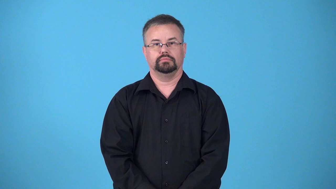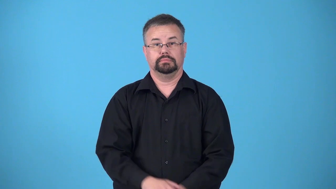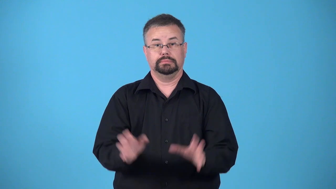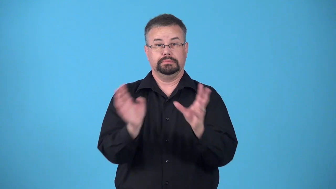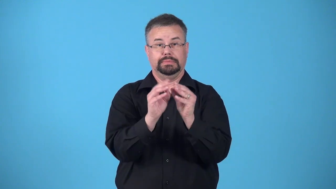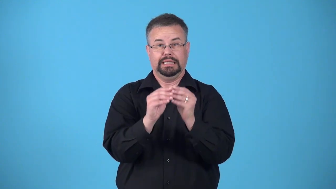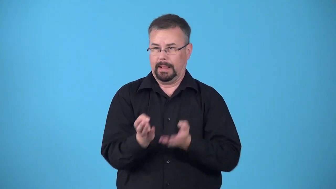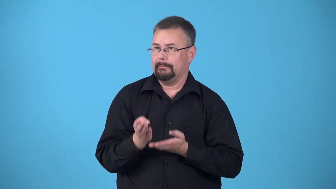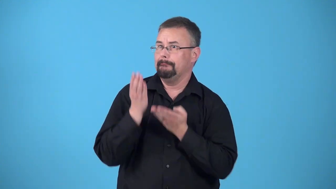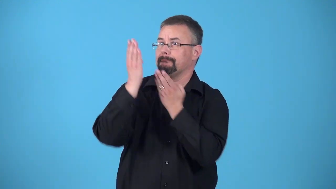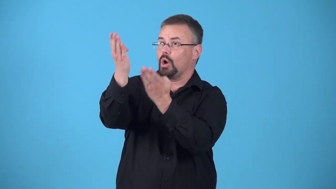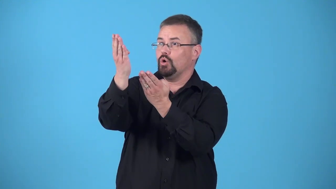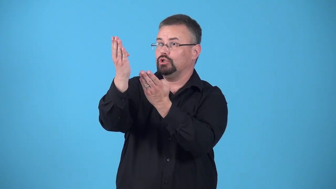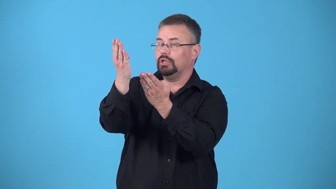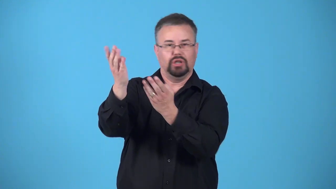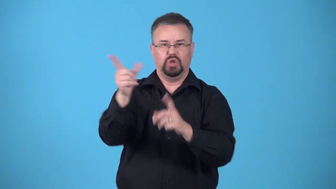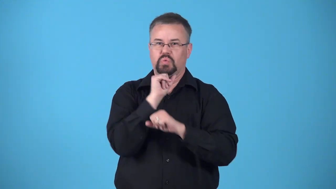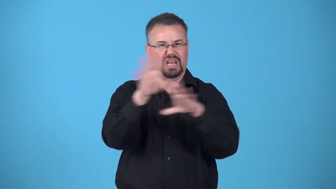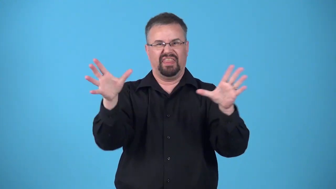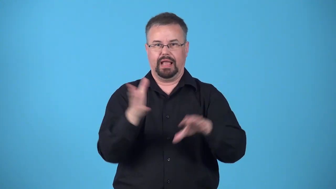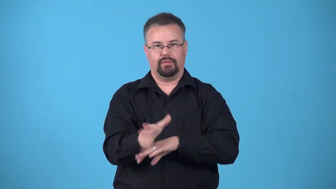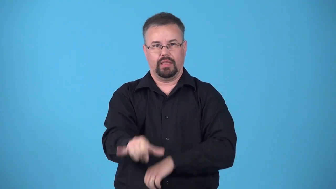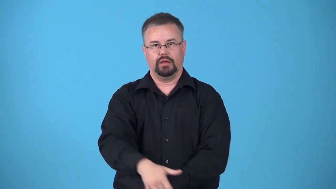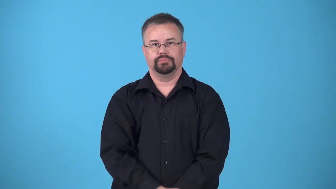lay on the table